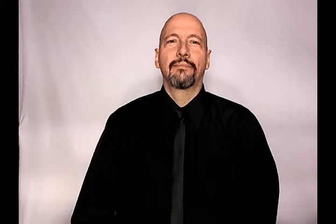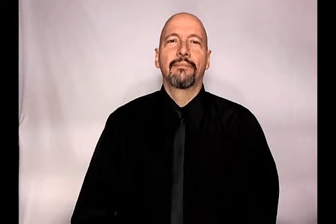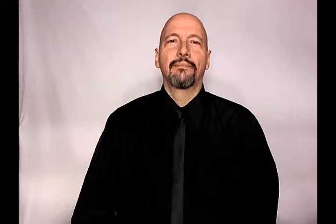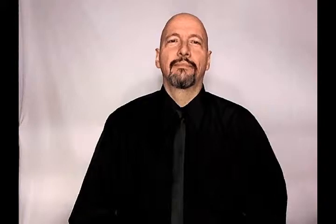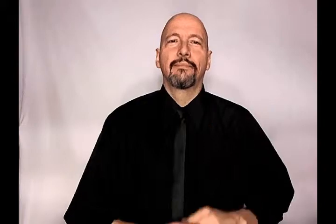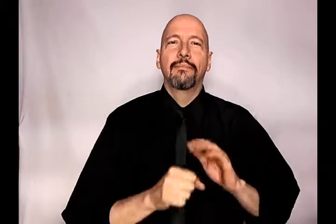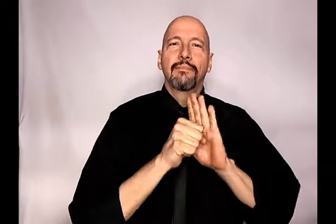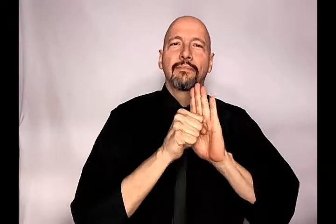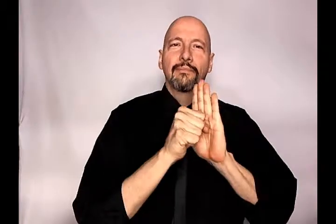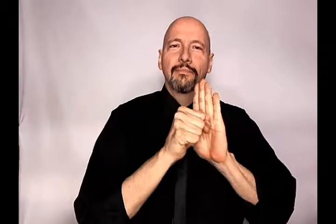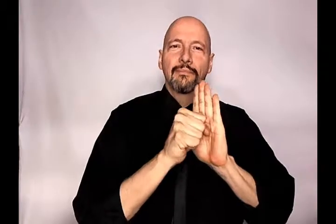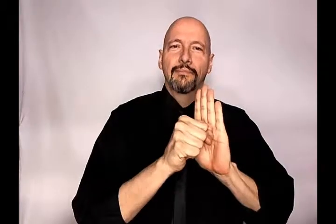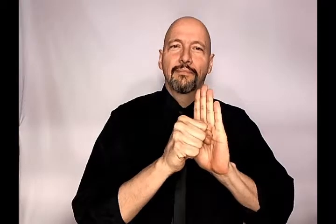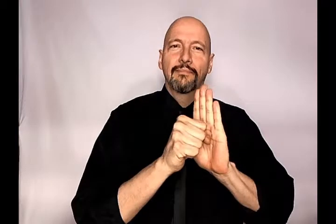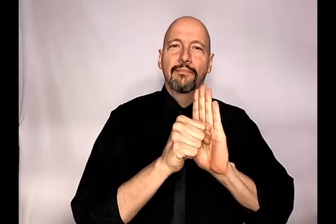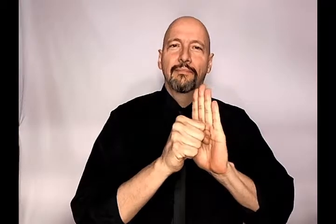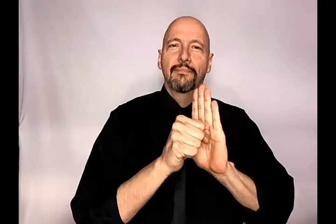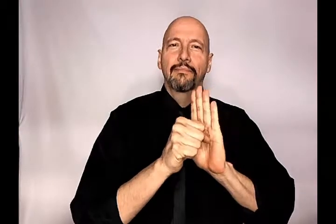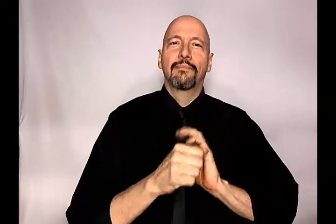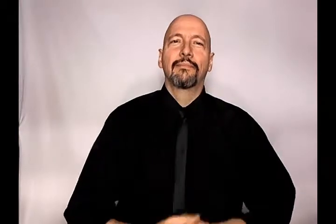symbol